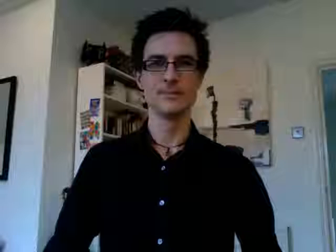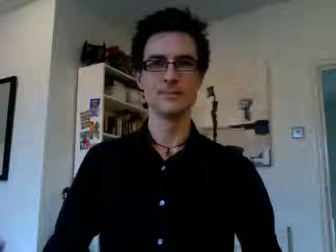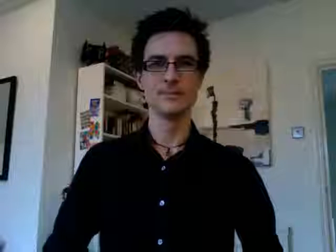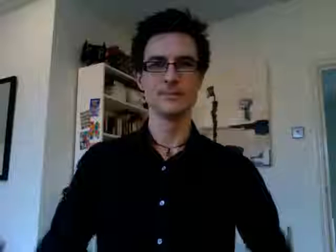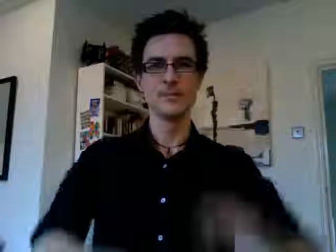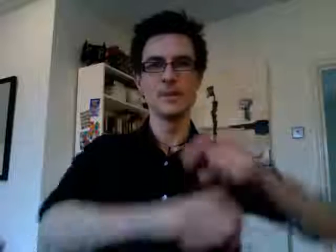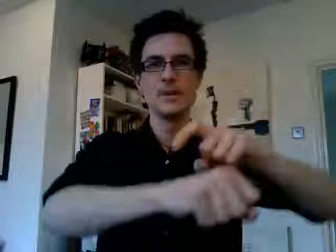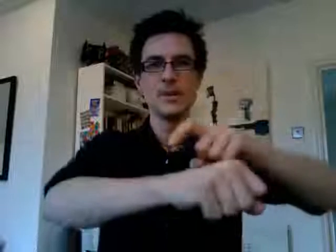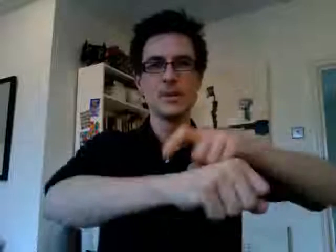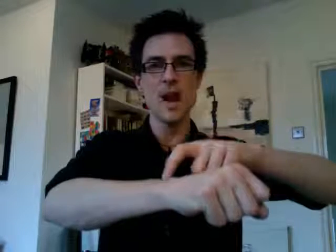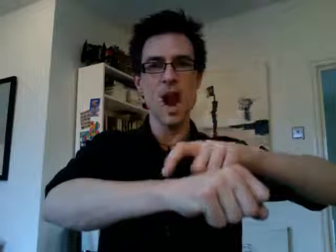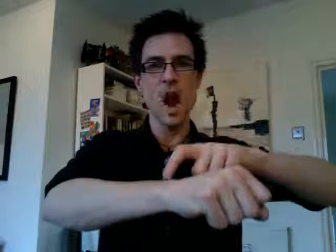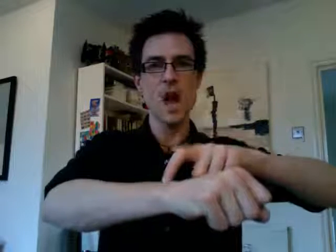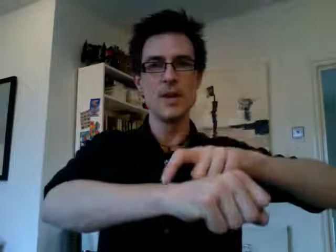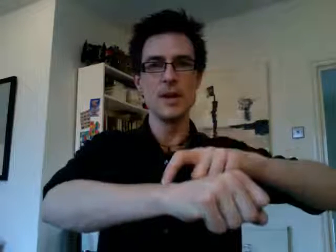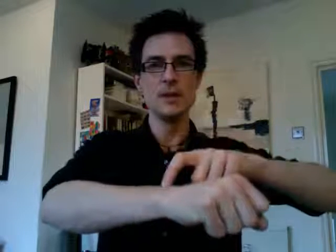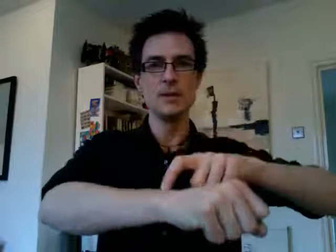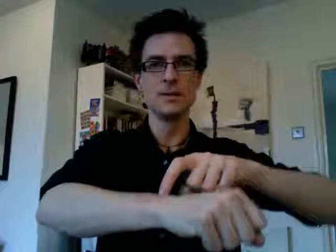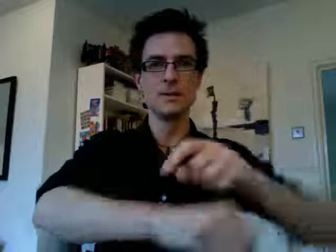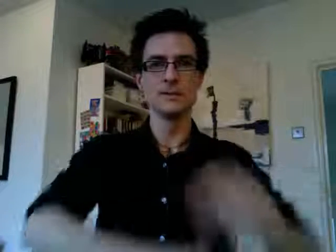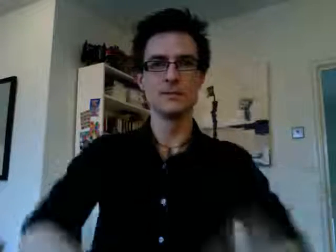time